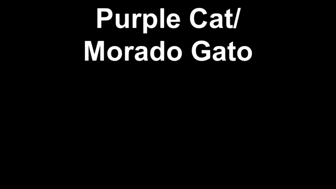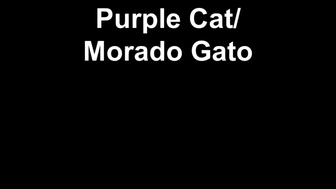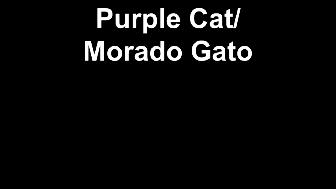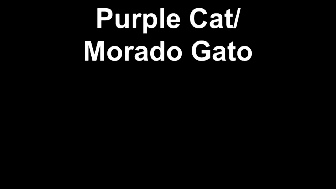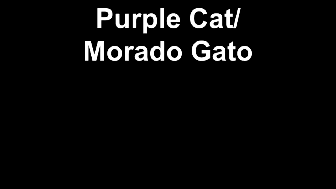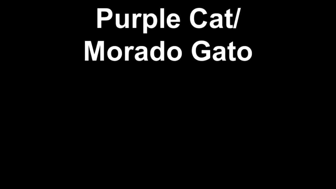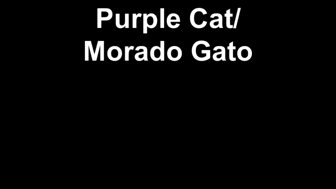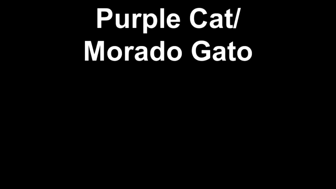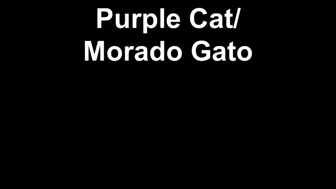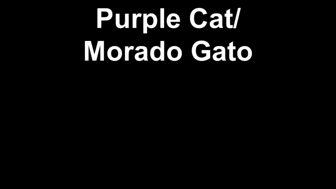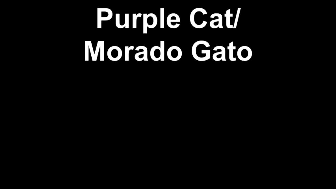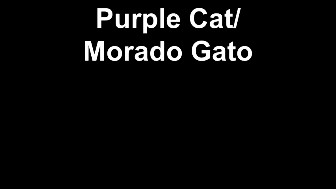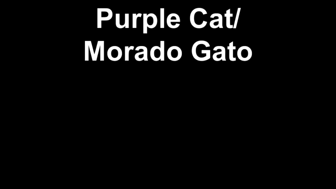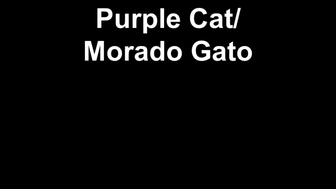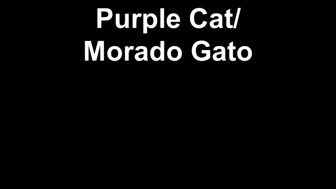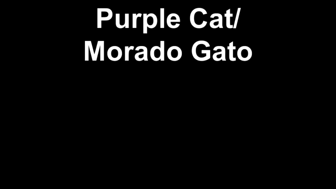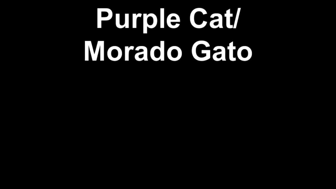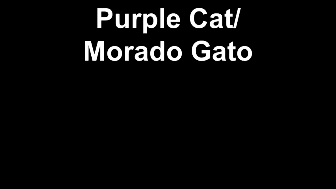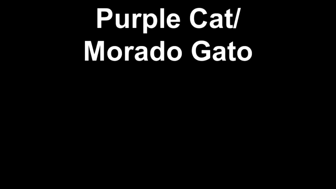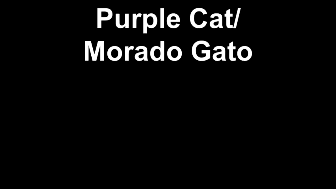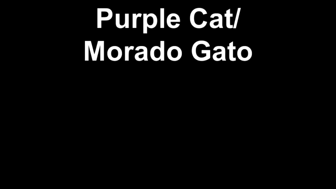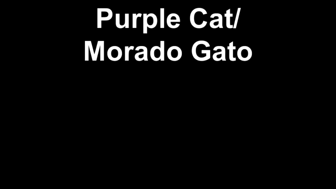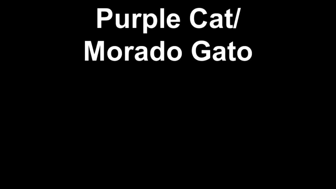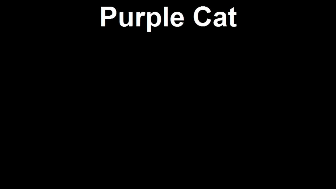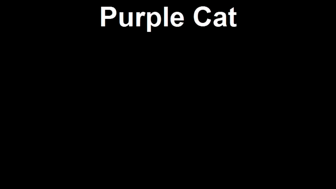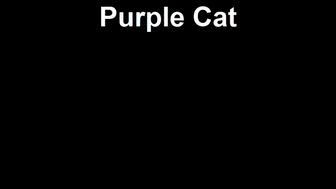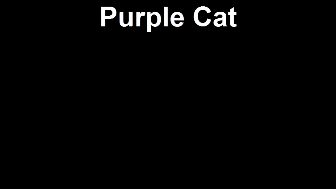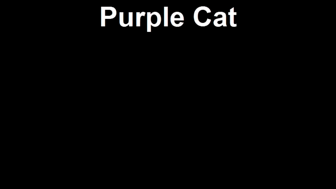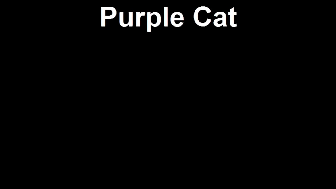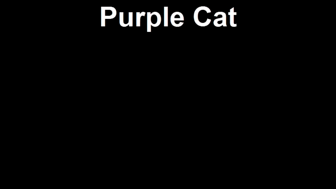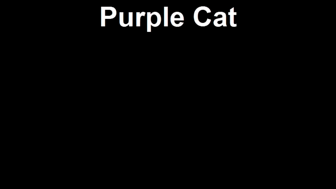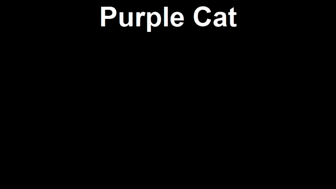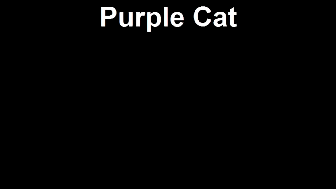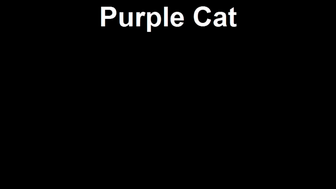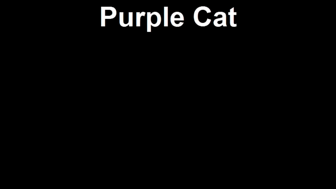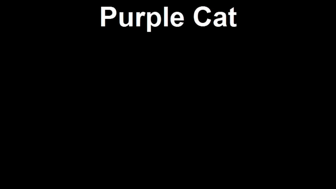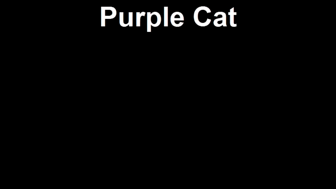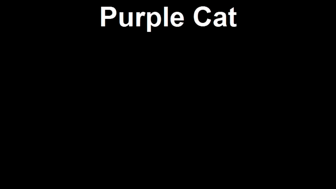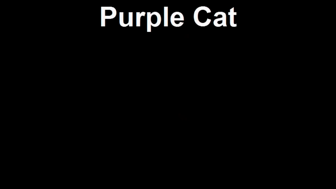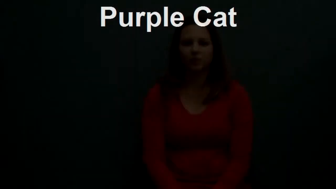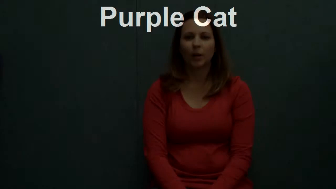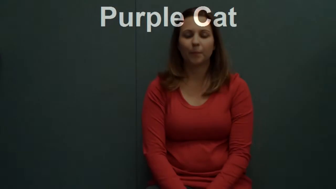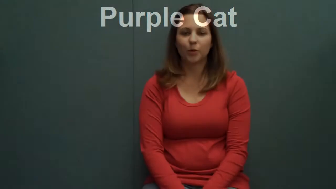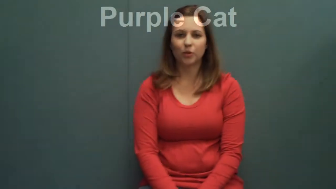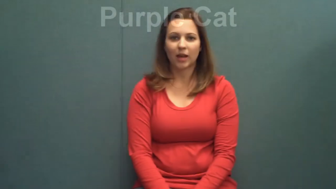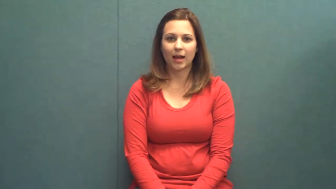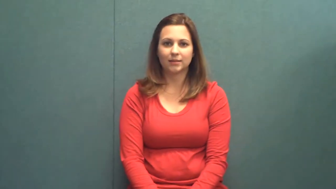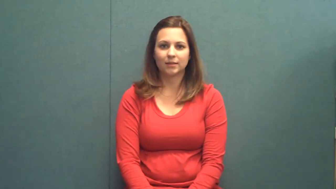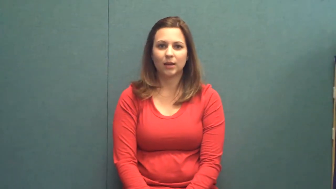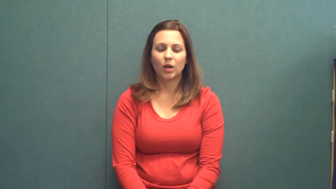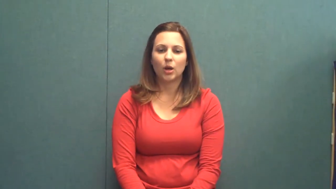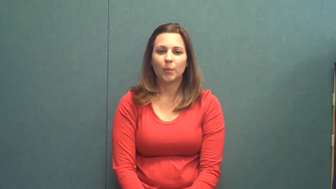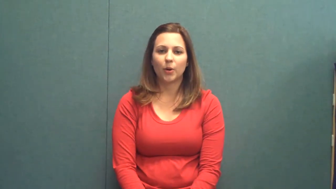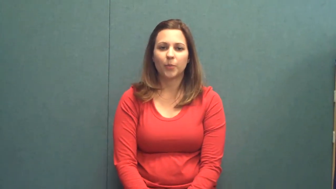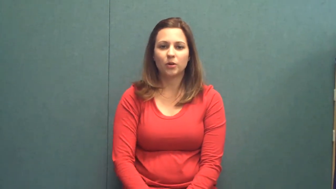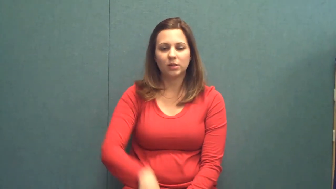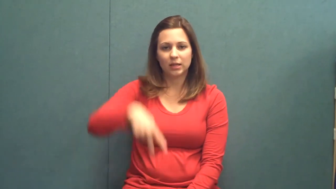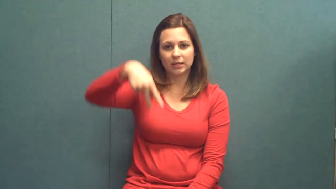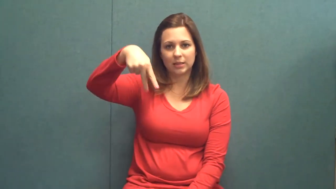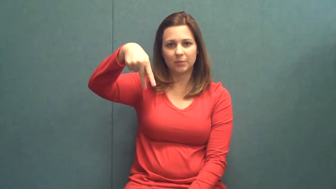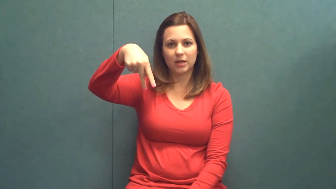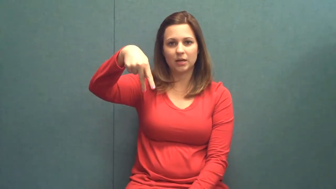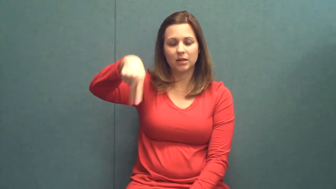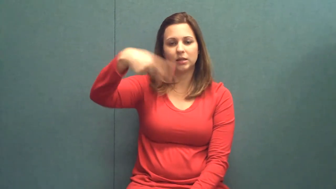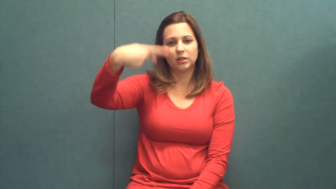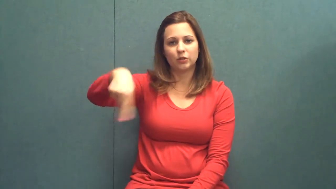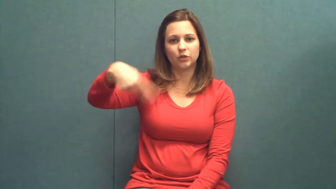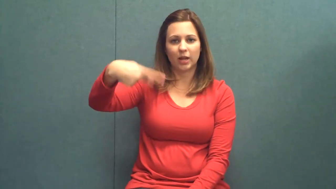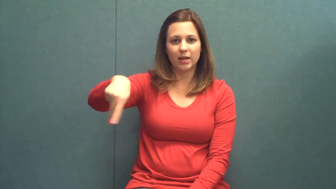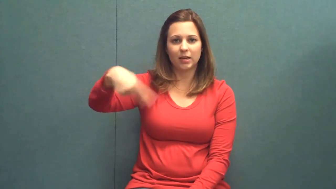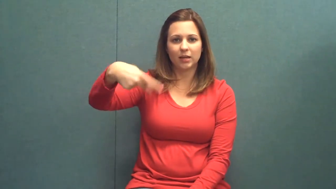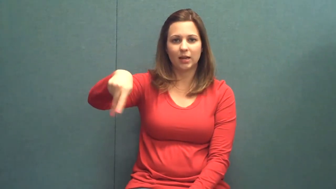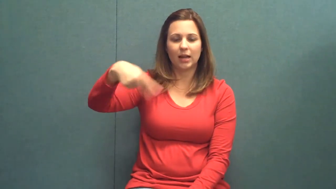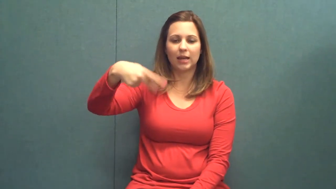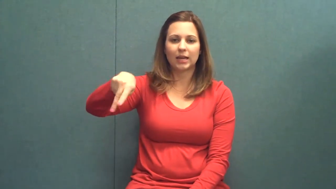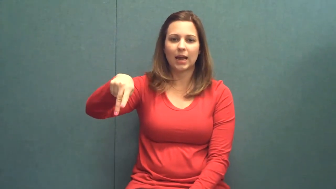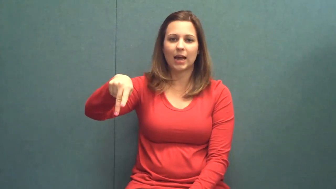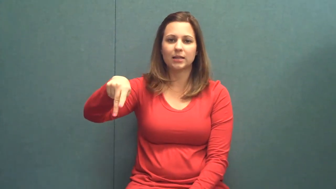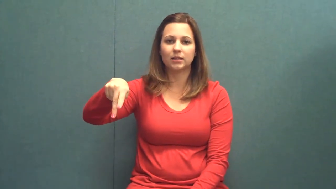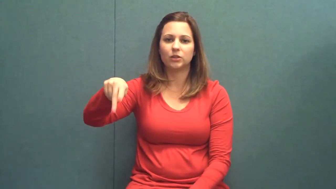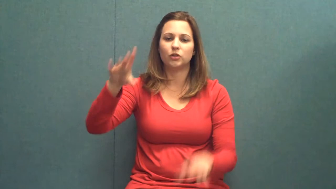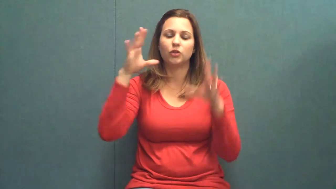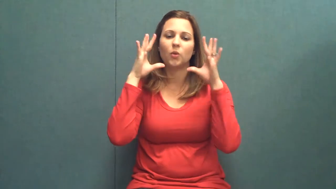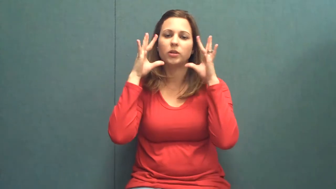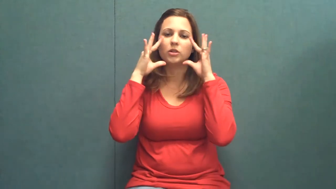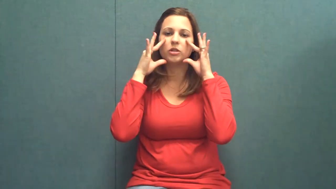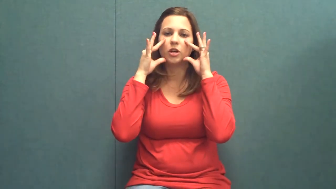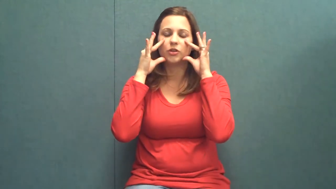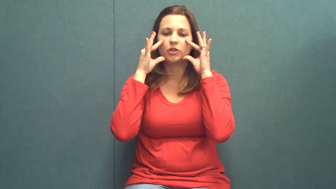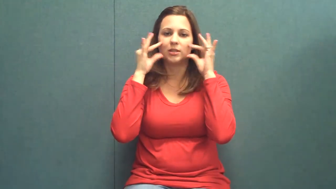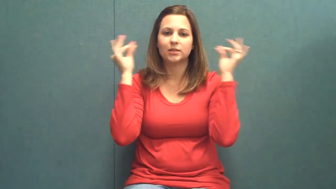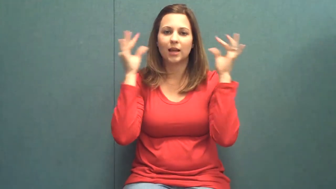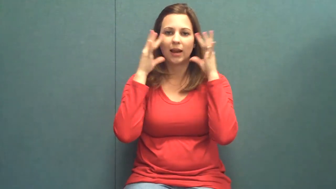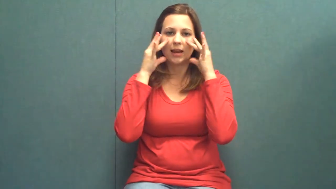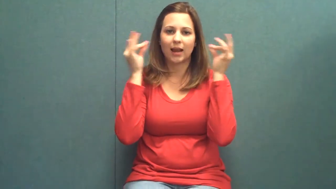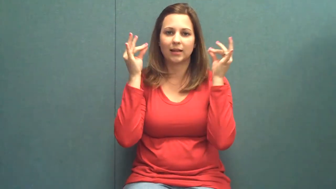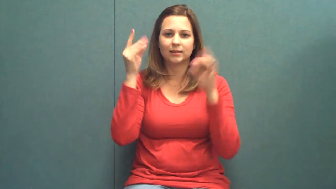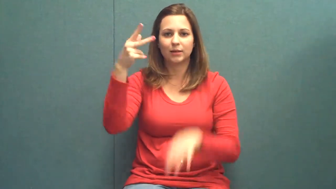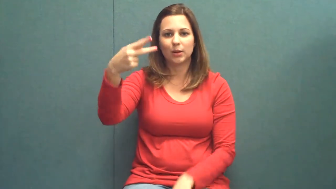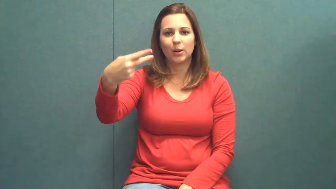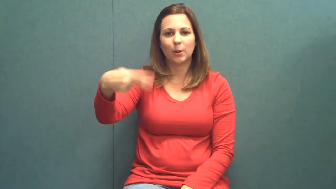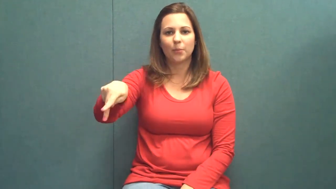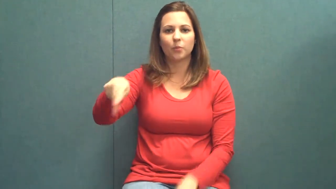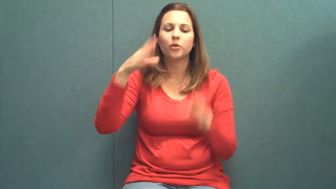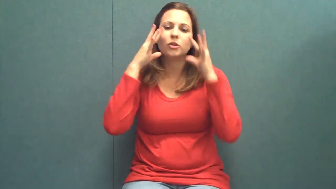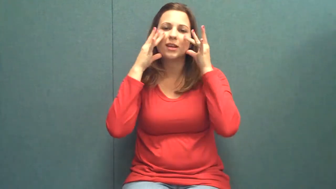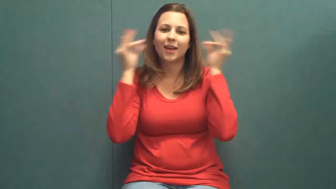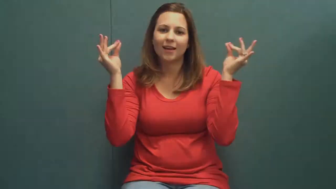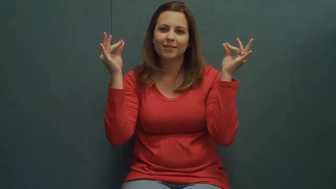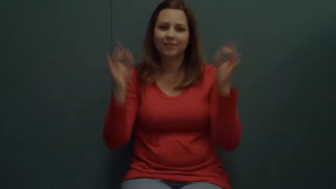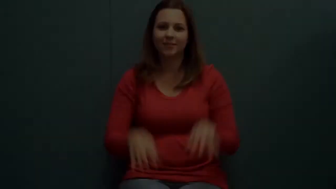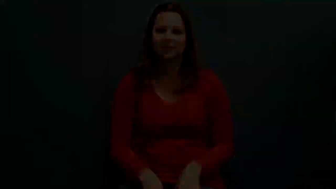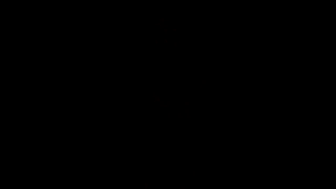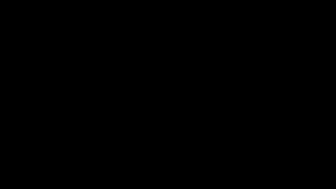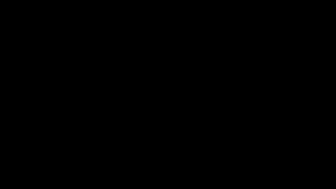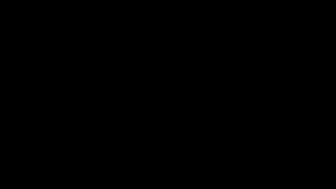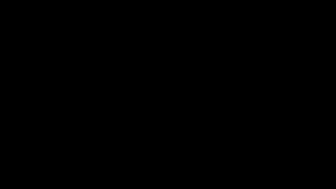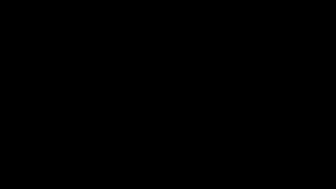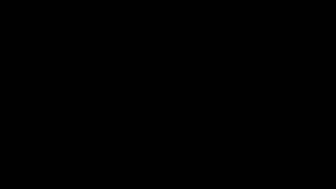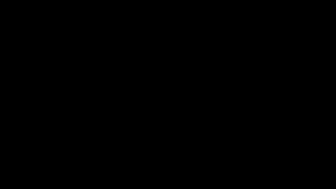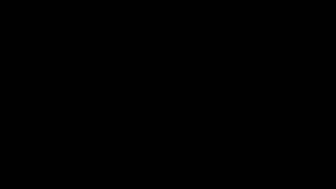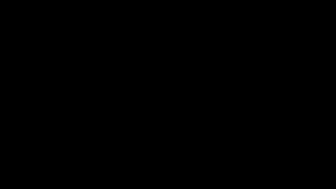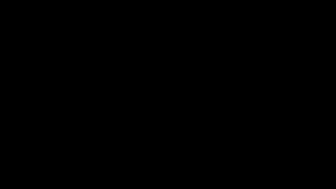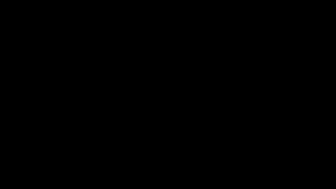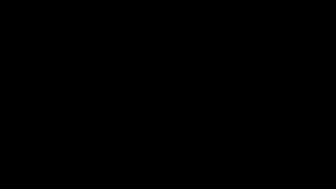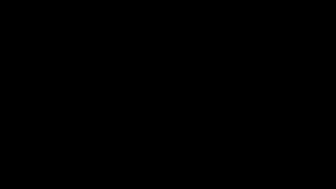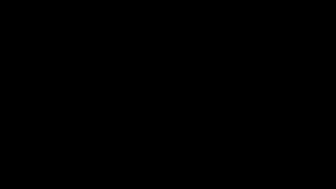Purple Cat